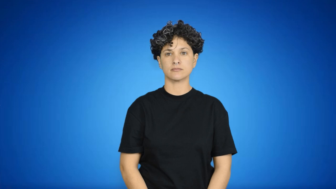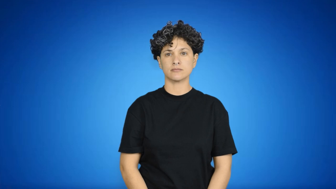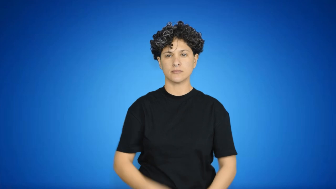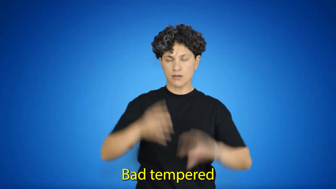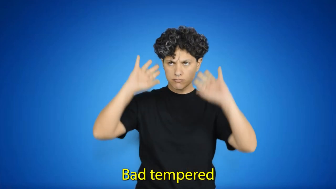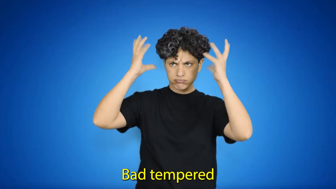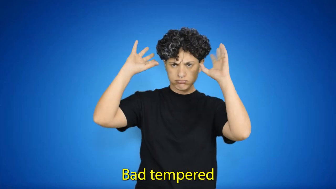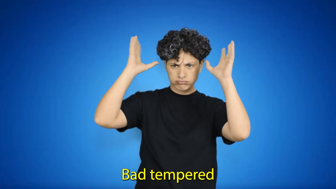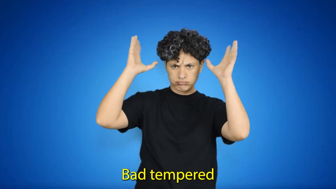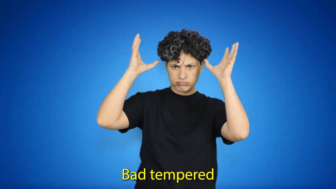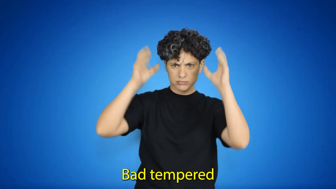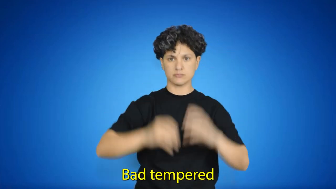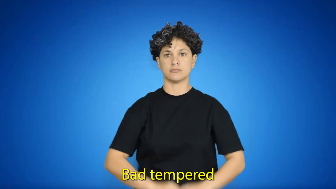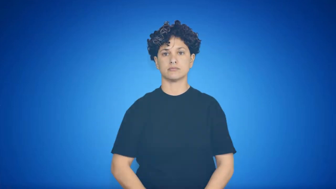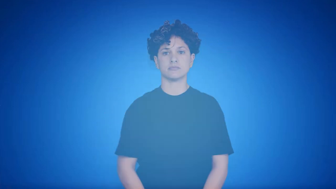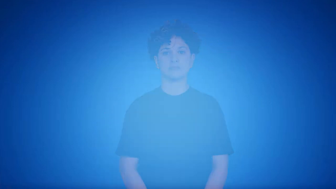Bad tempered